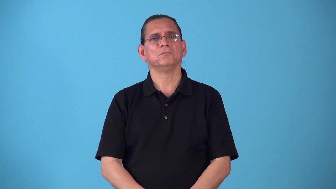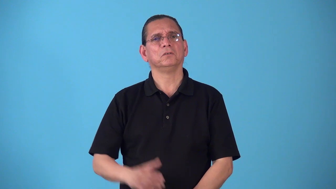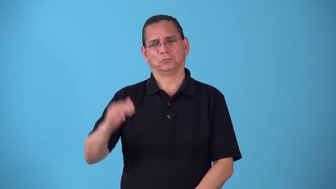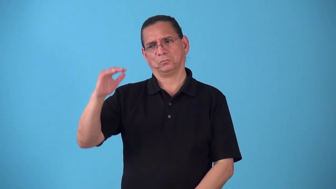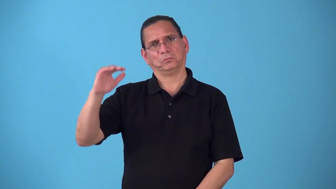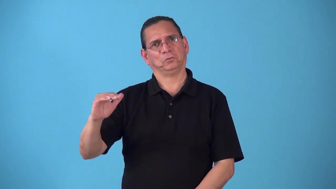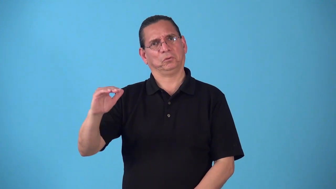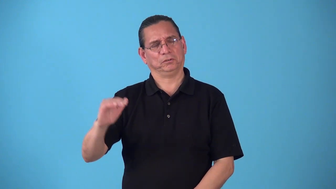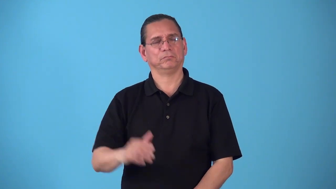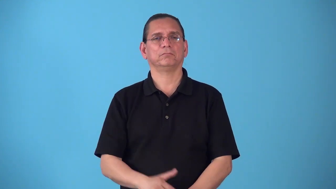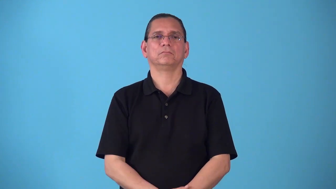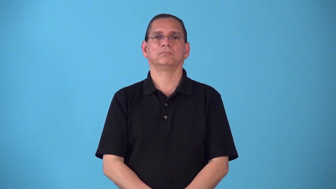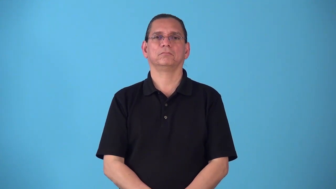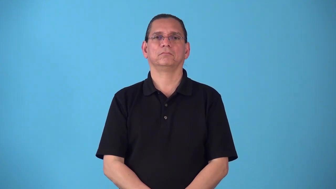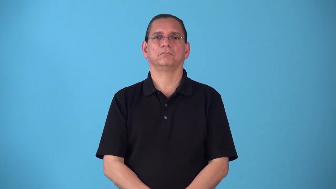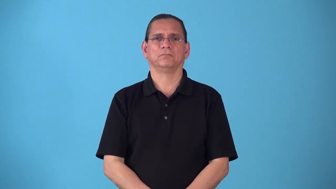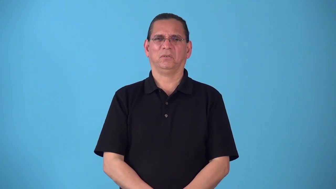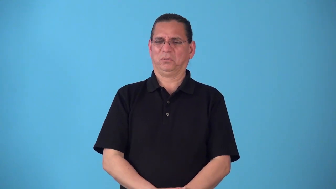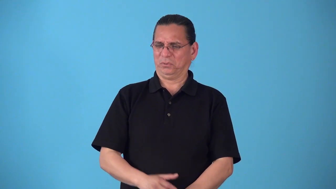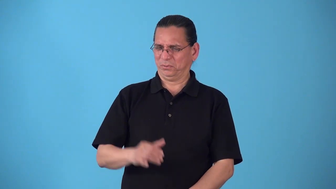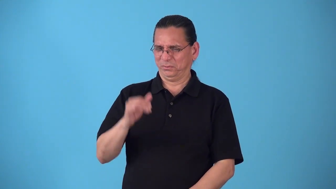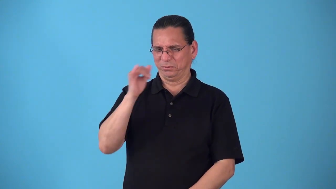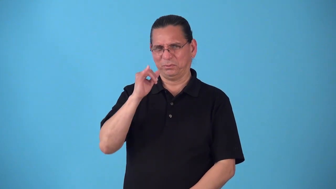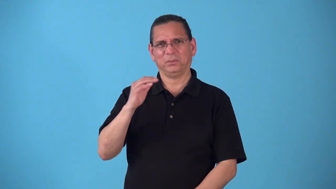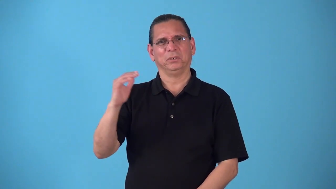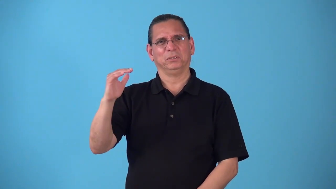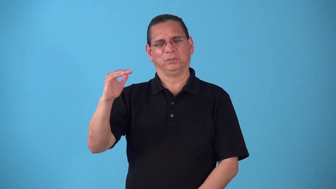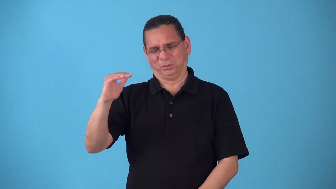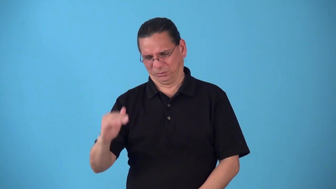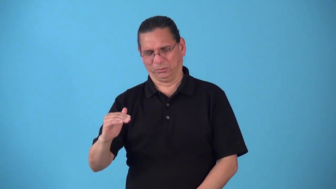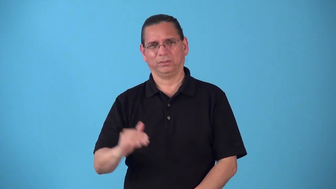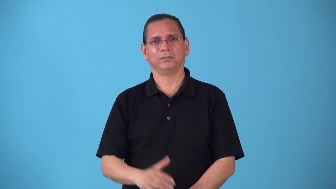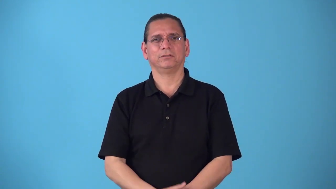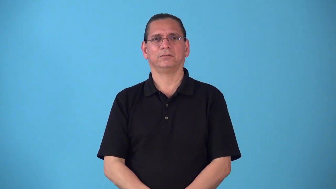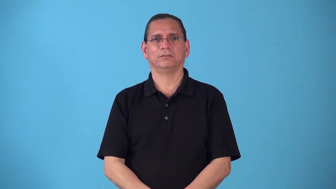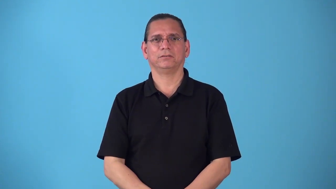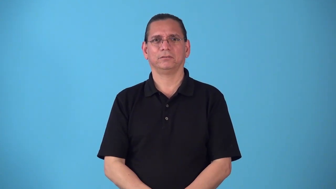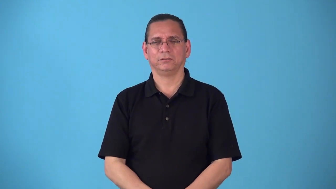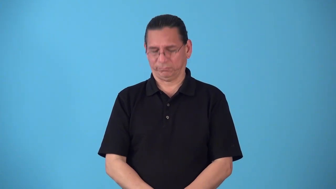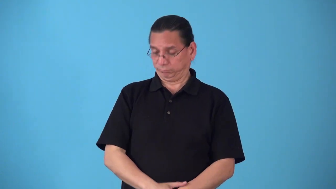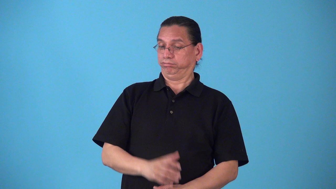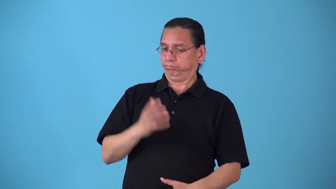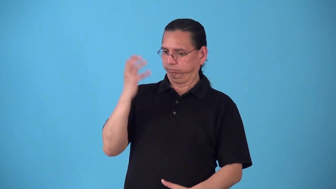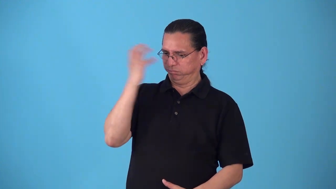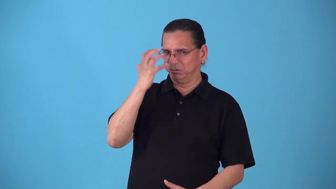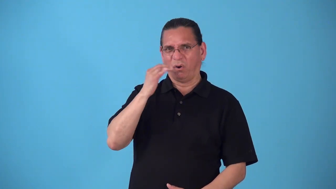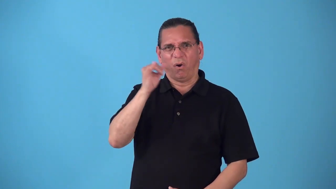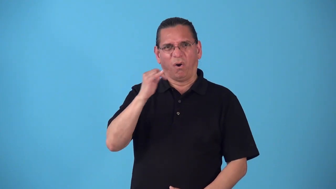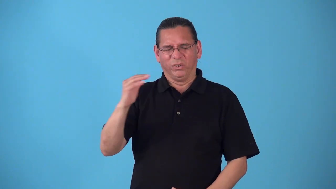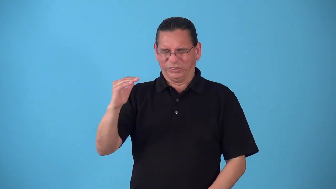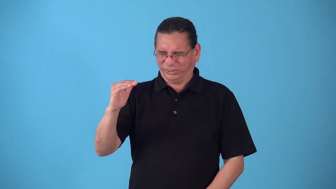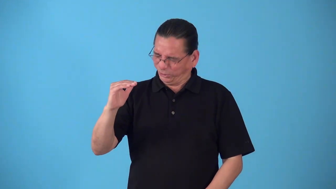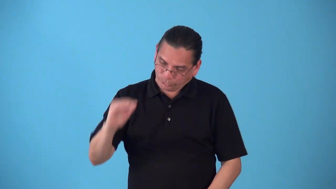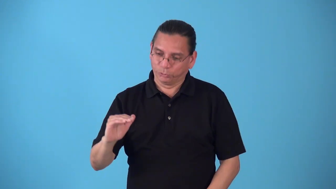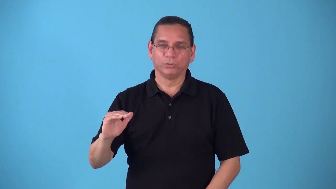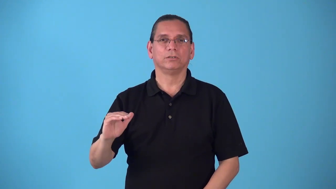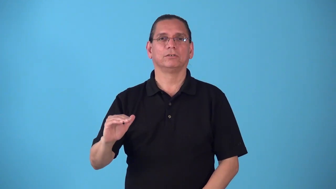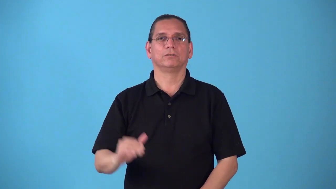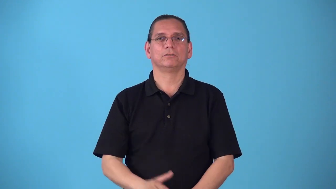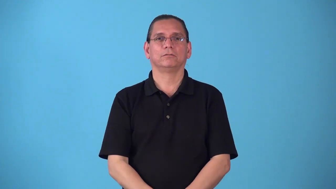short